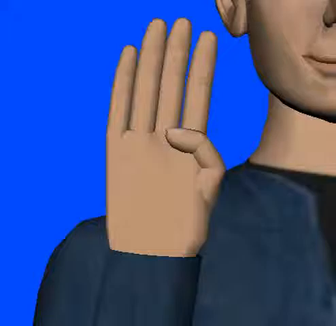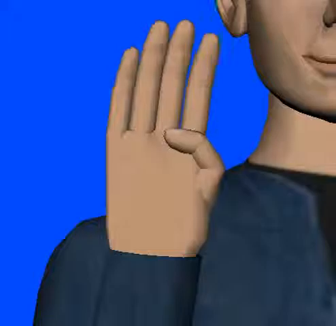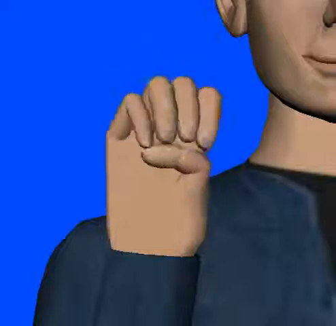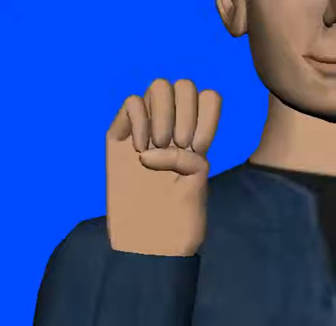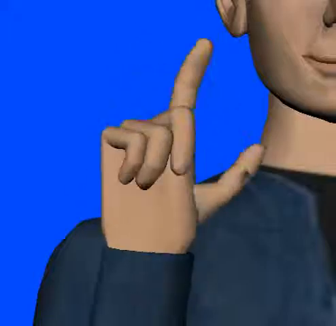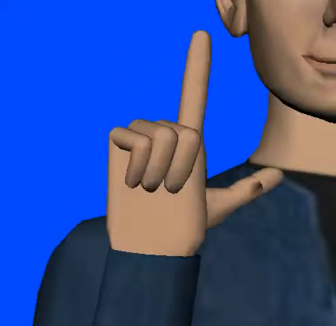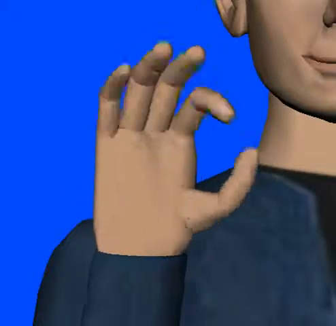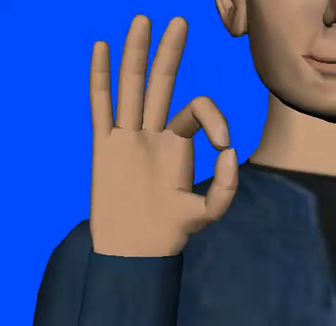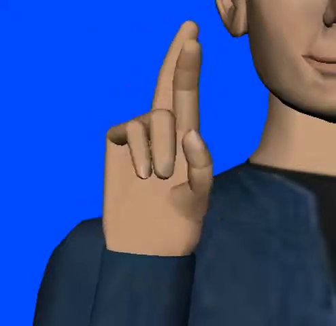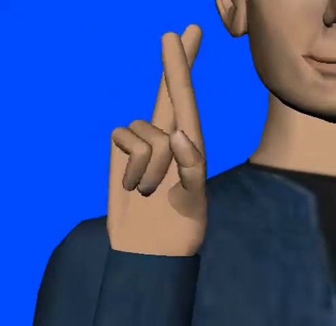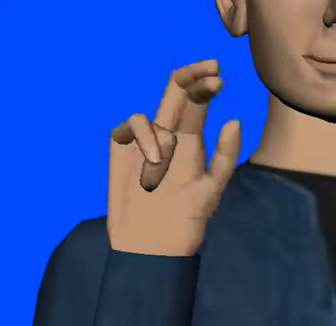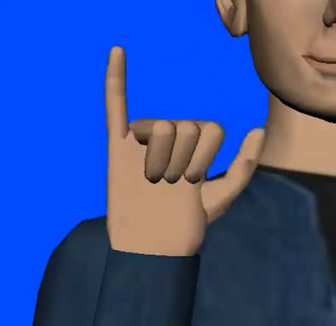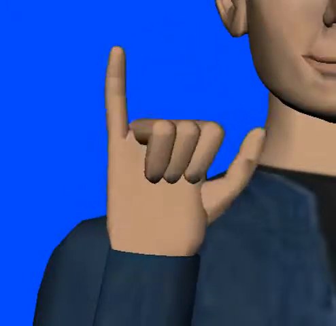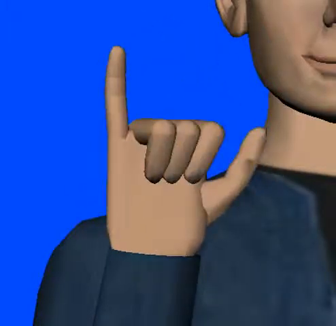belfry